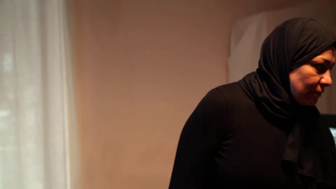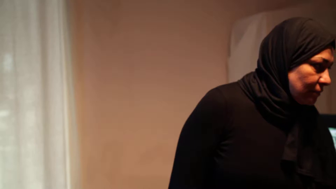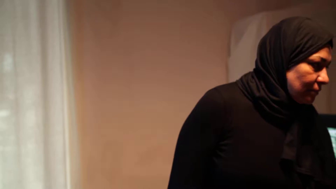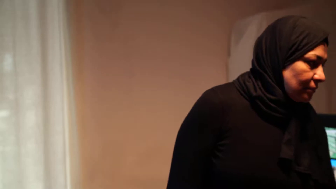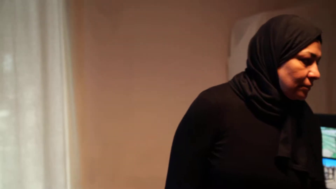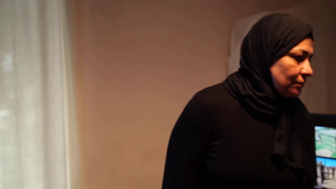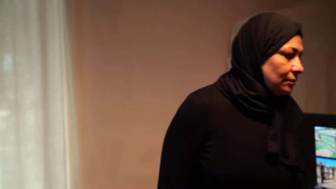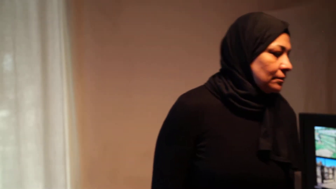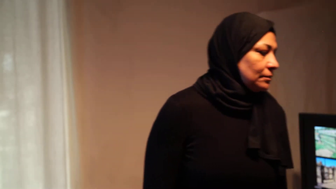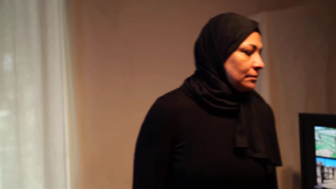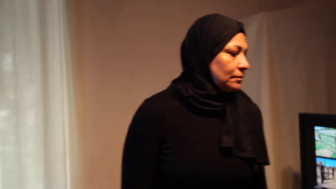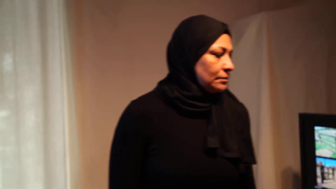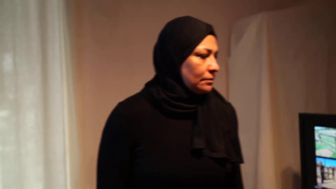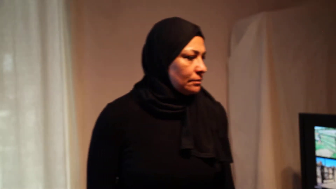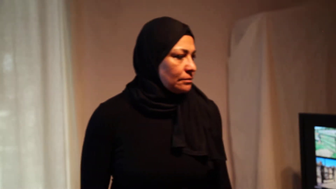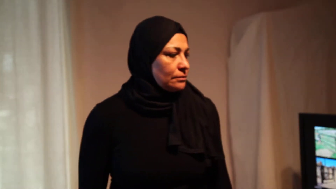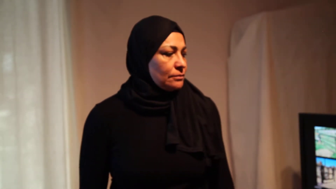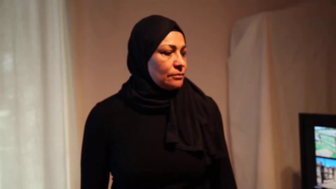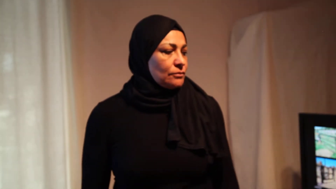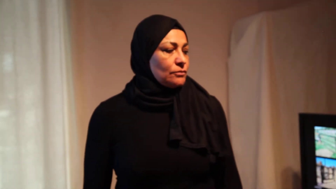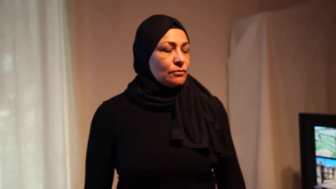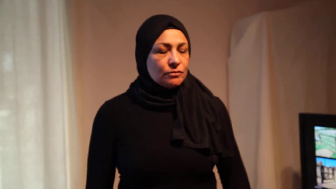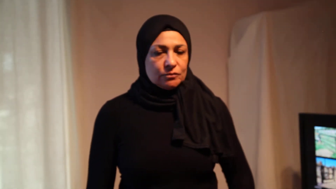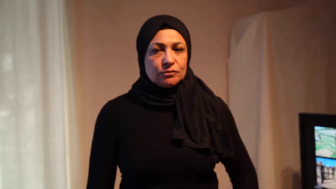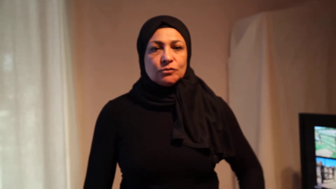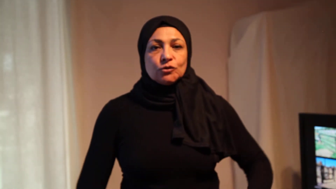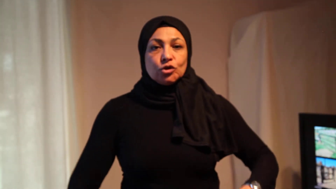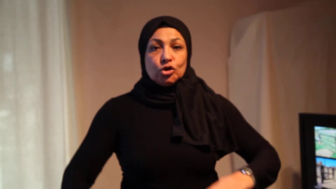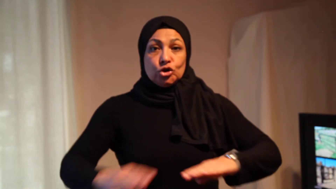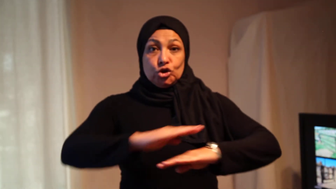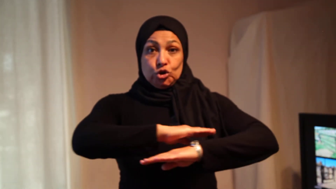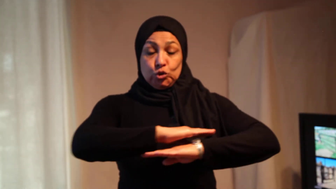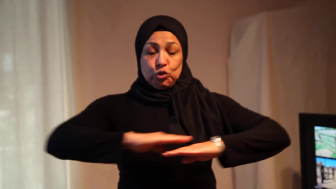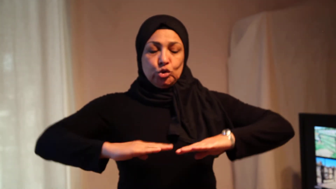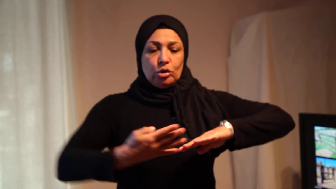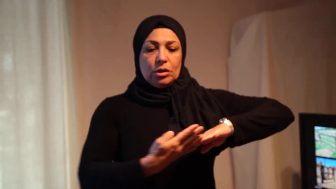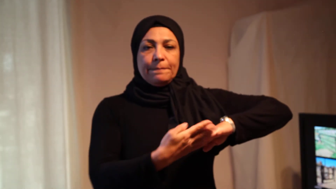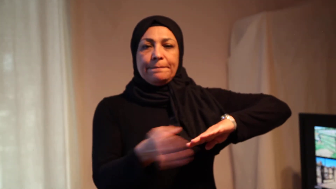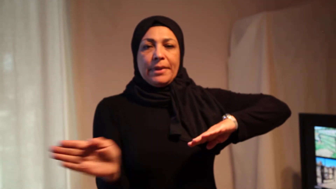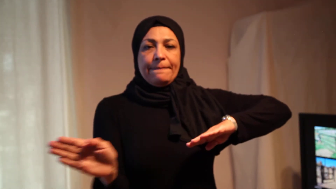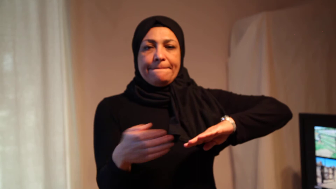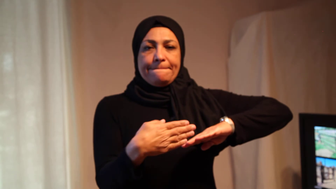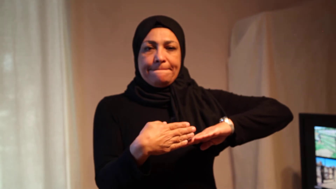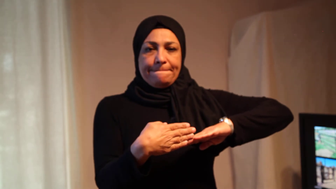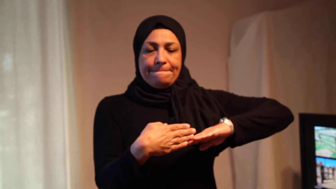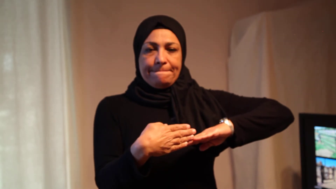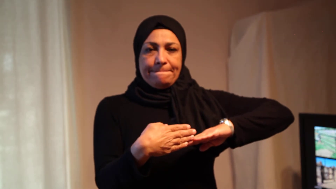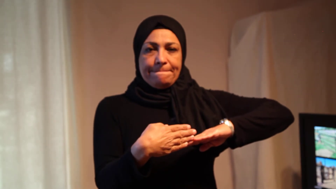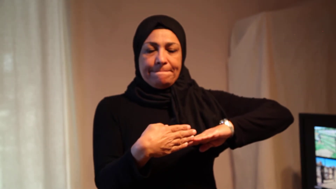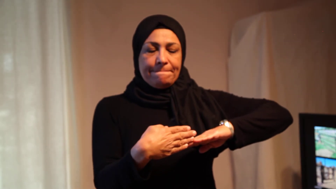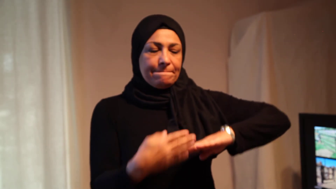gate